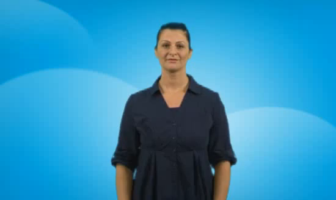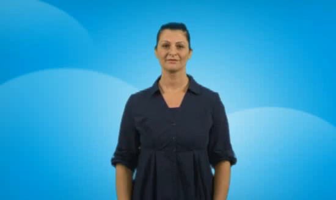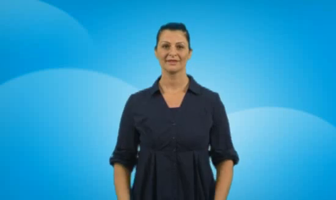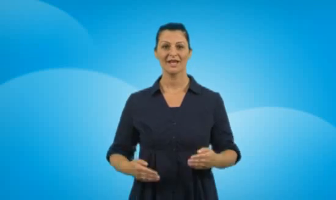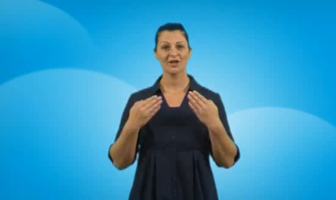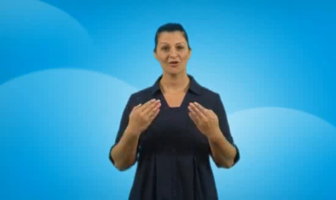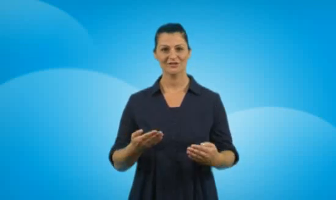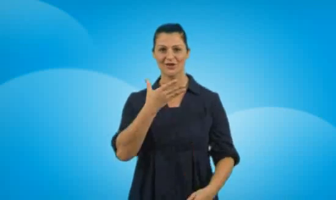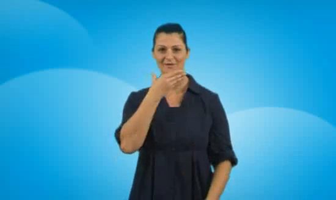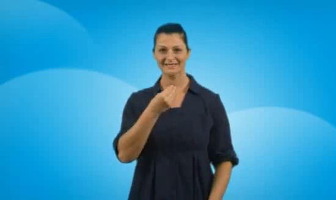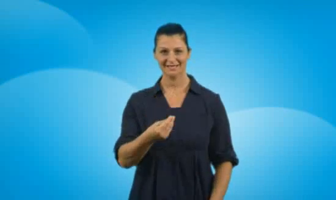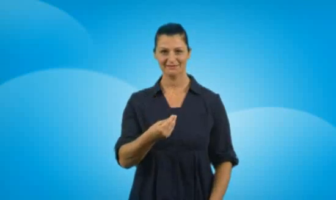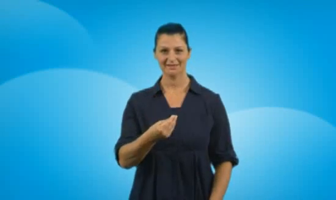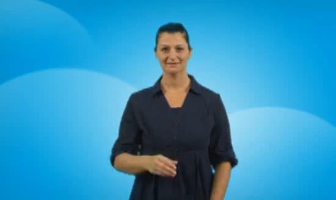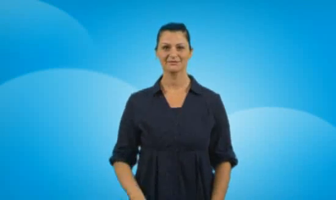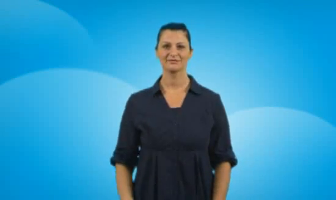Thank you very much!